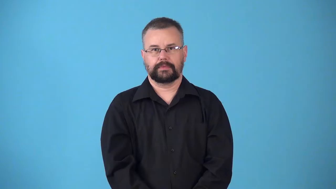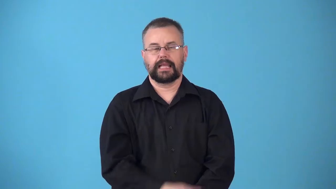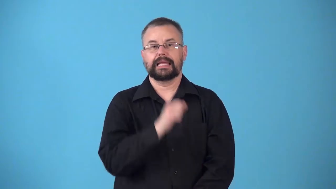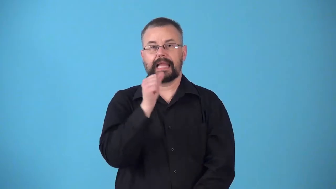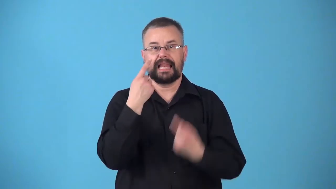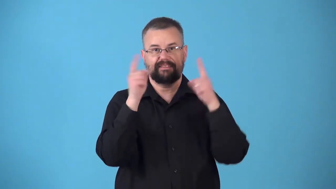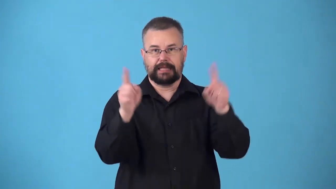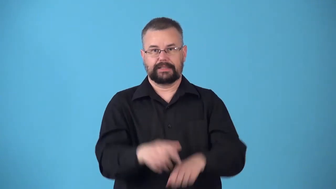noneffective,ineffective